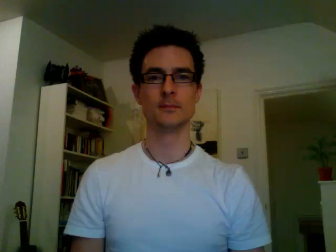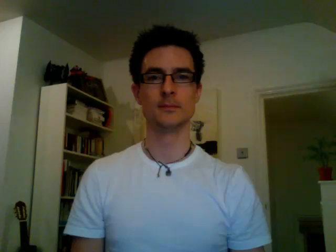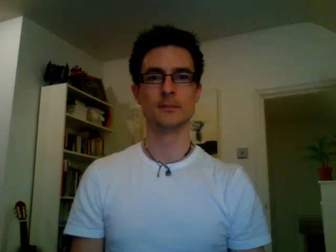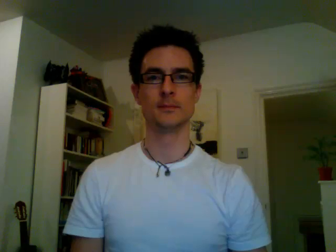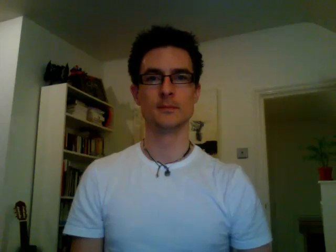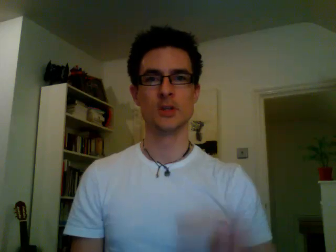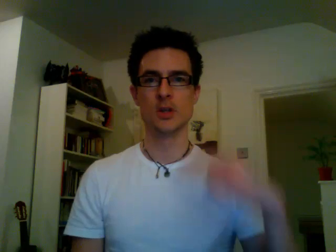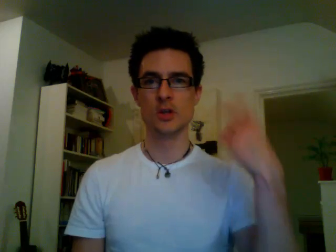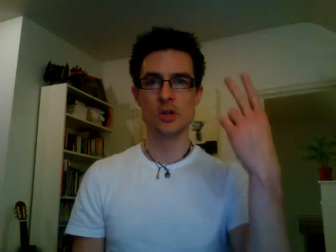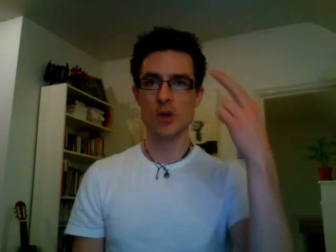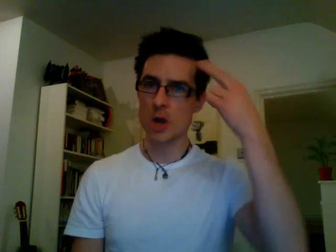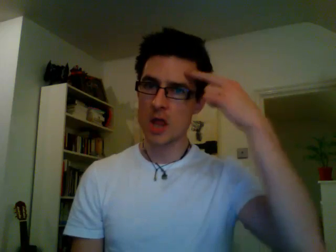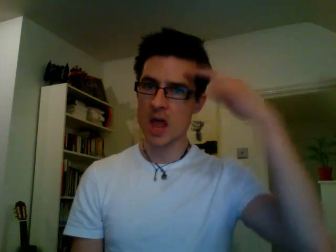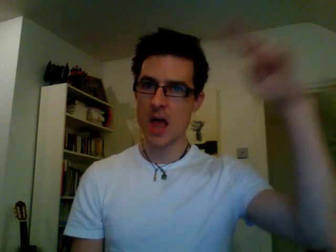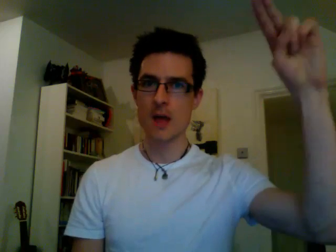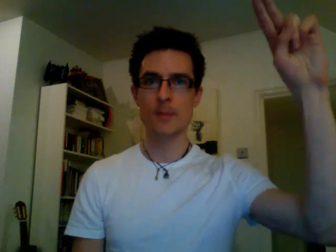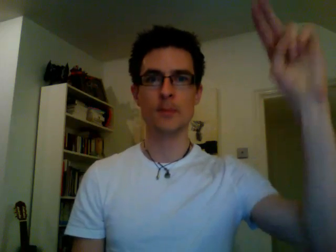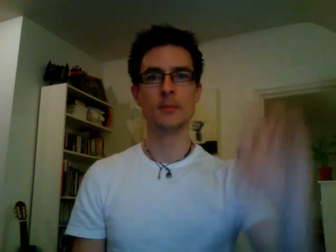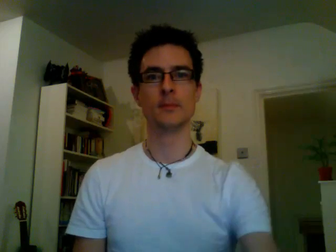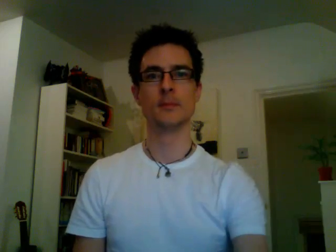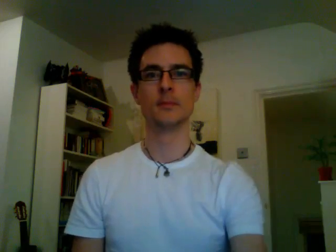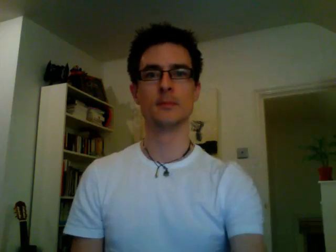surname